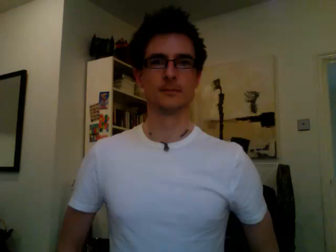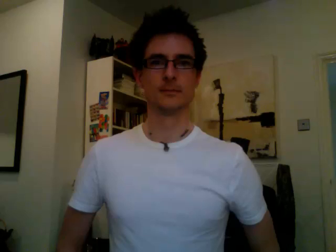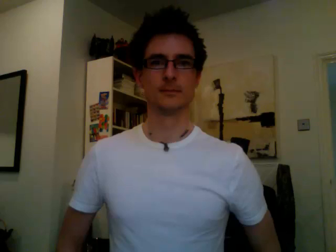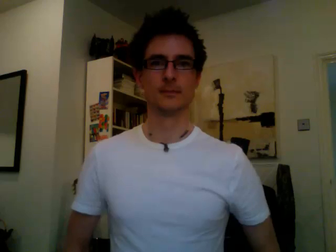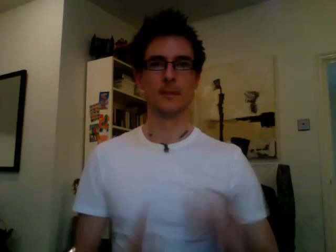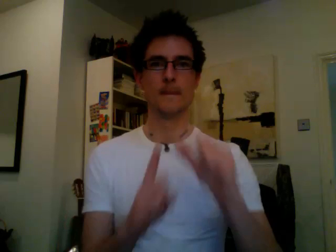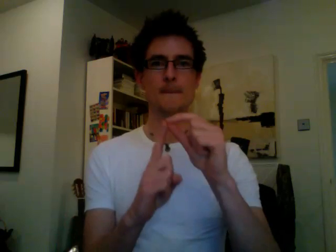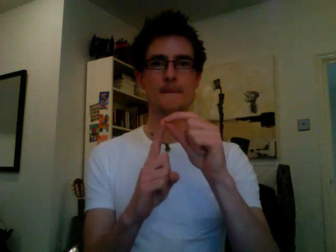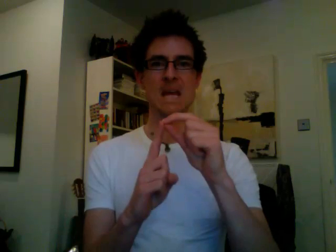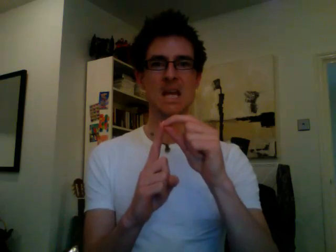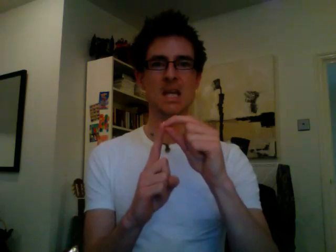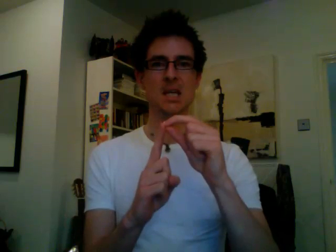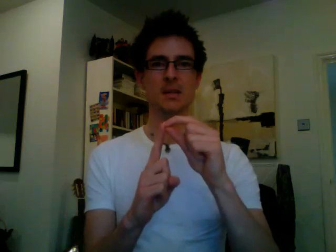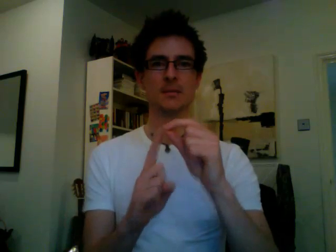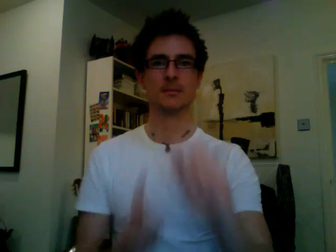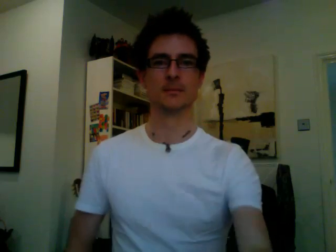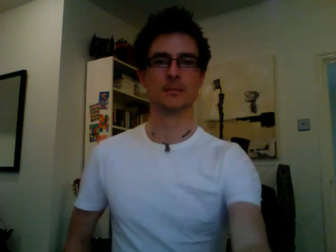P